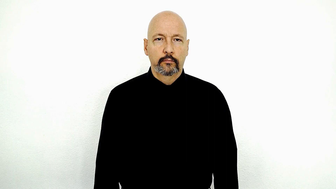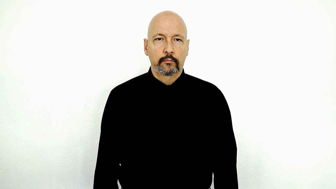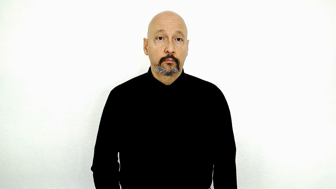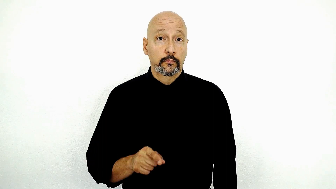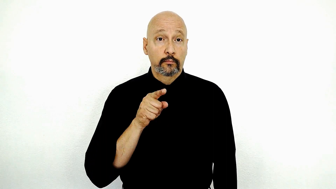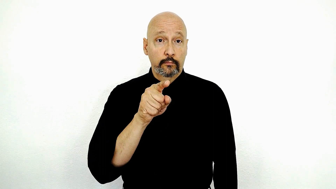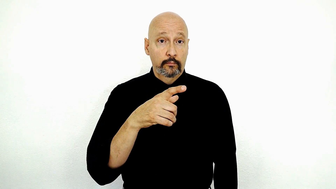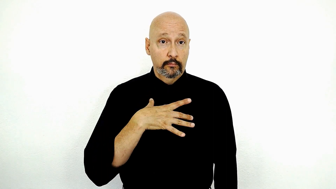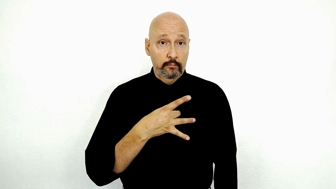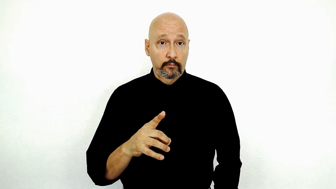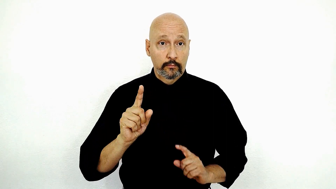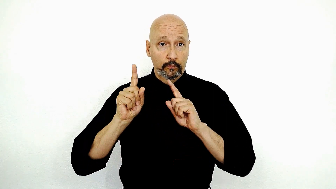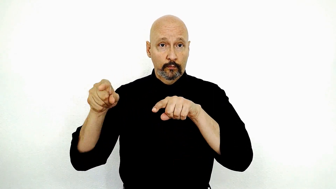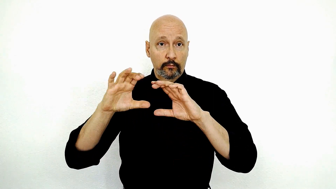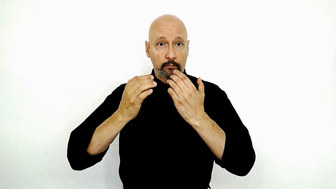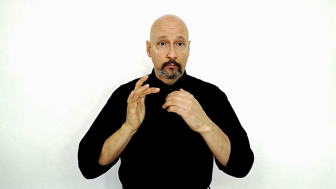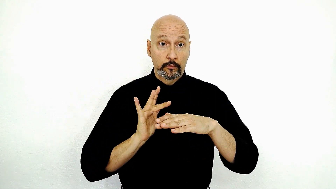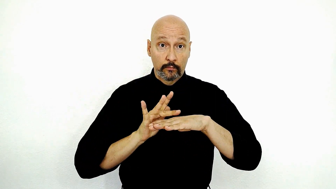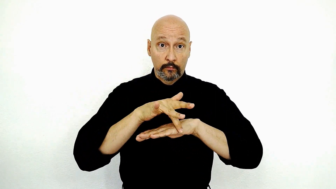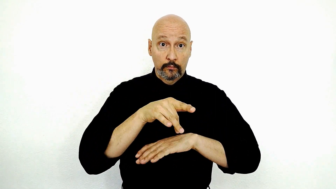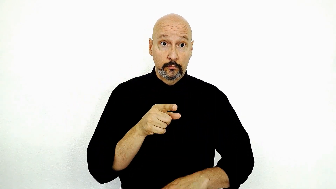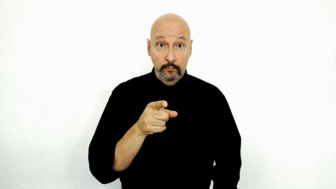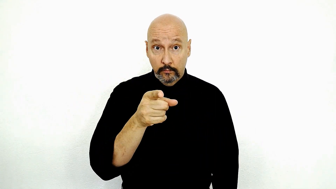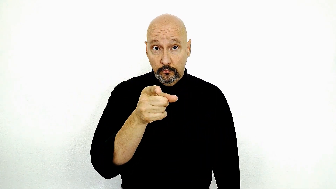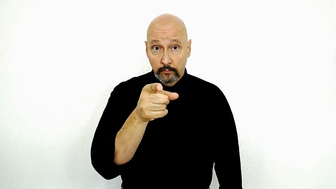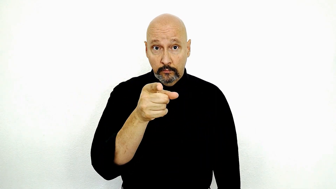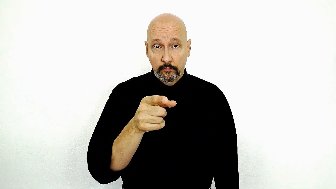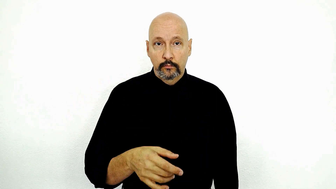YOU LIKE GO CLASS EARLY YOU?